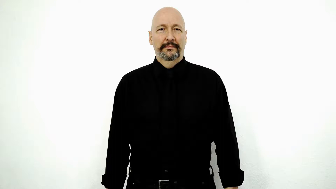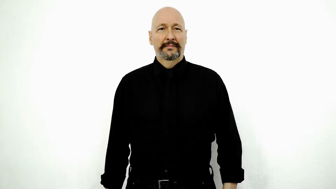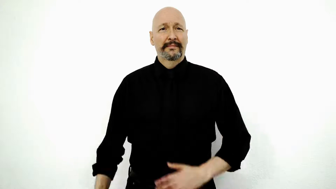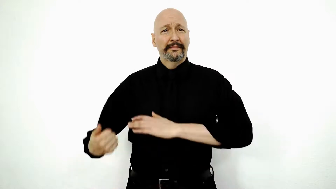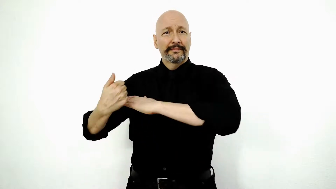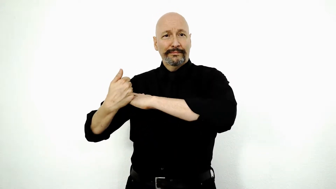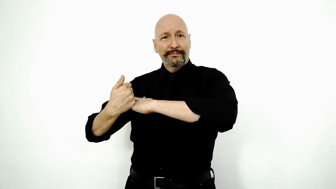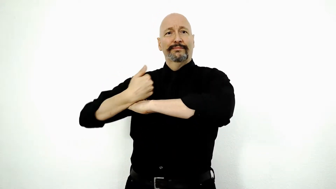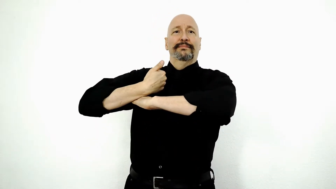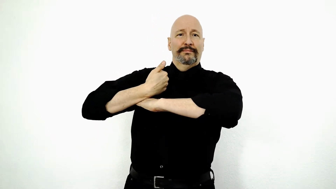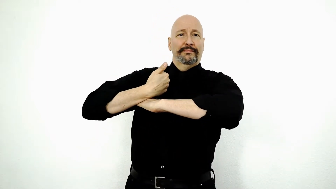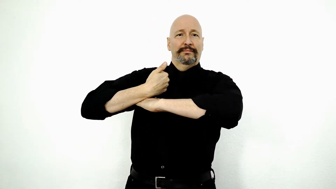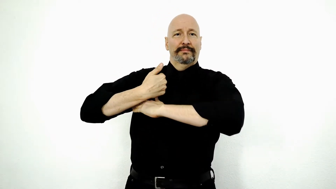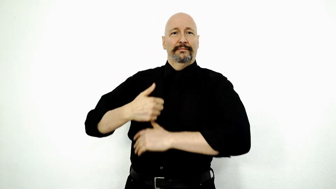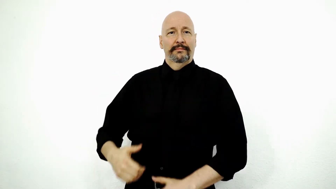BLAME-me-[accuse-me] / it's my fault